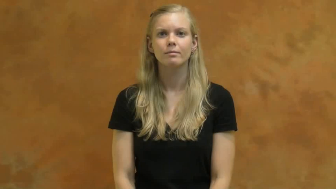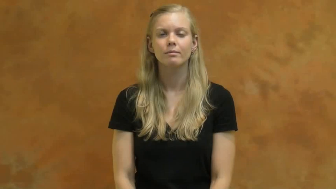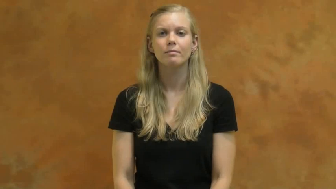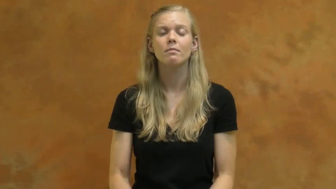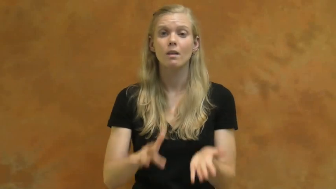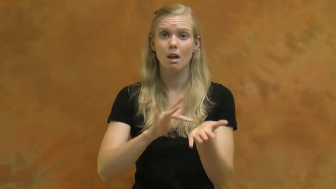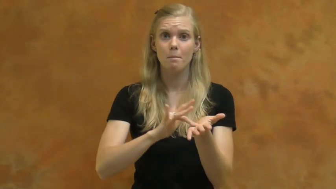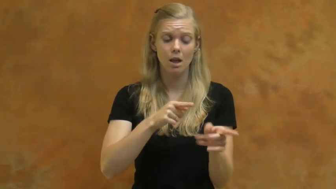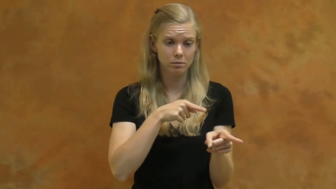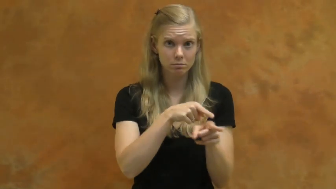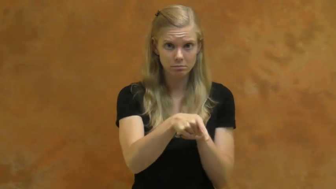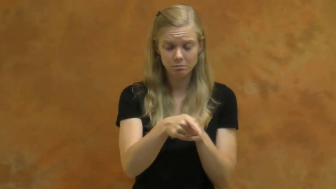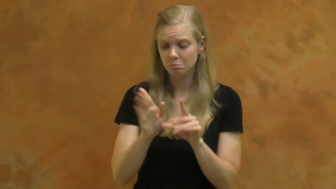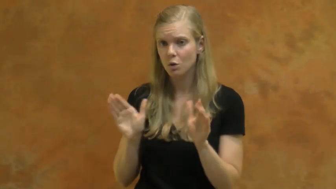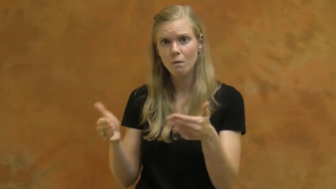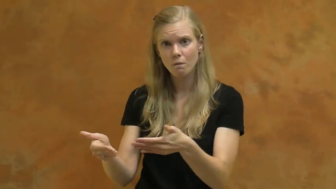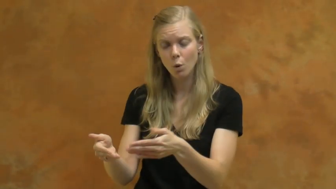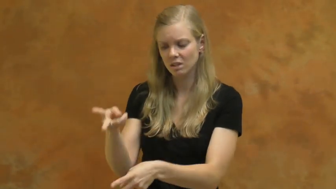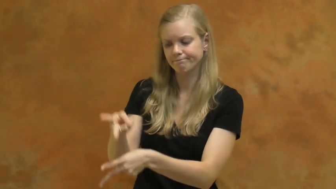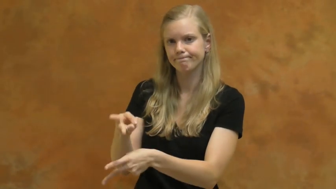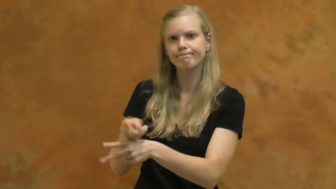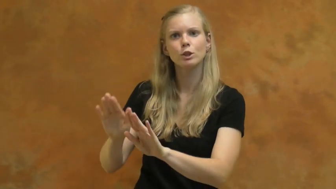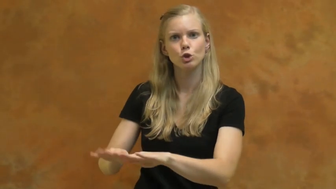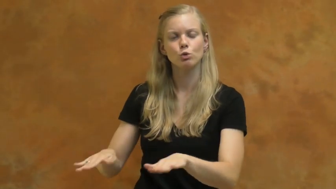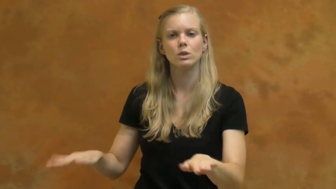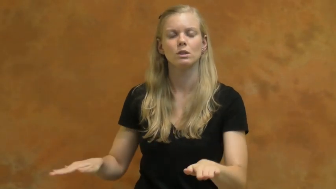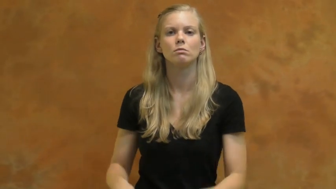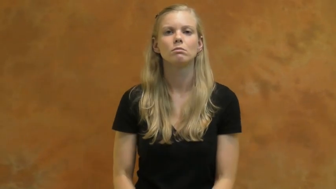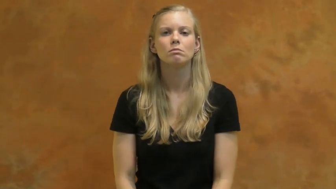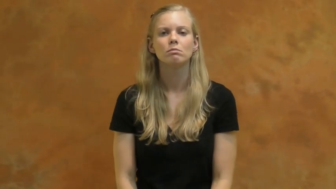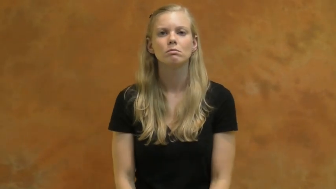pediatrician